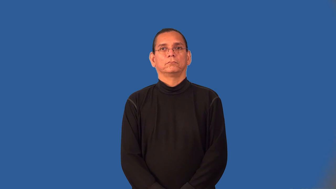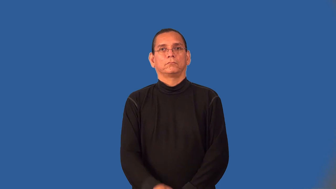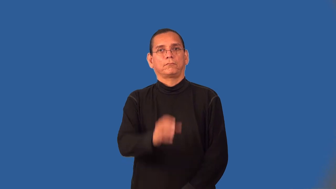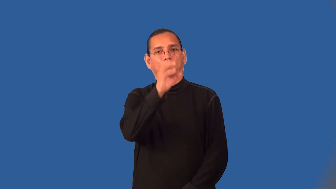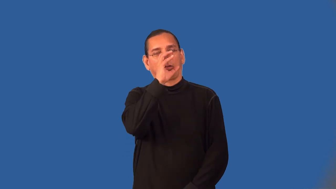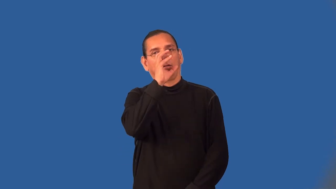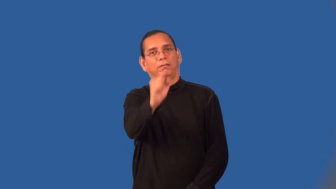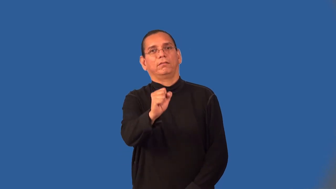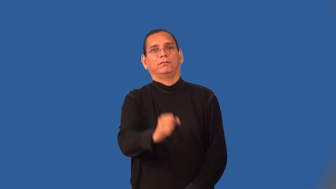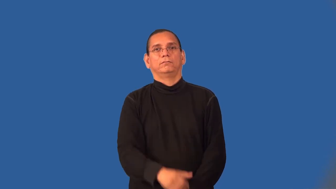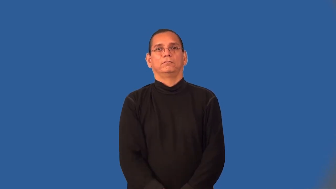winsome